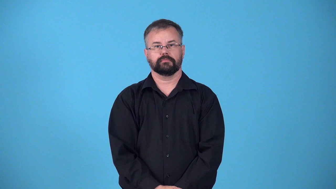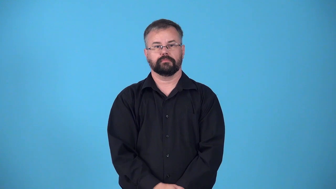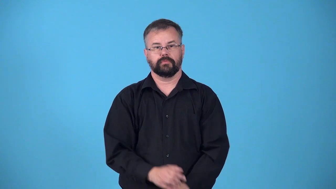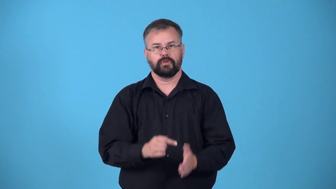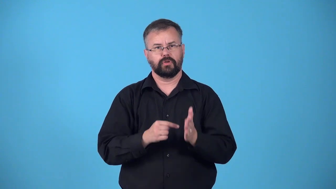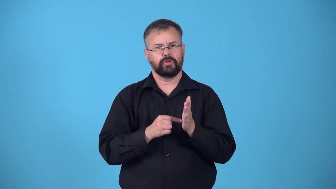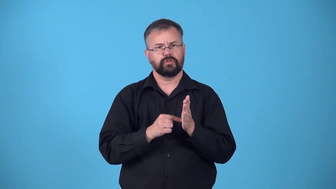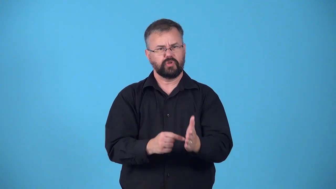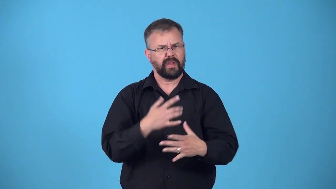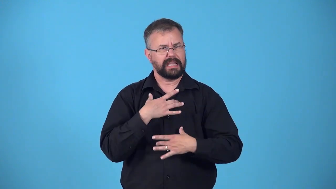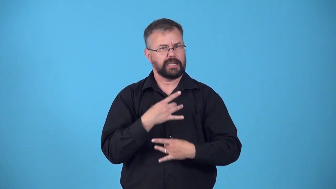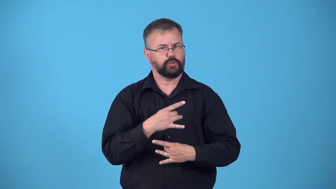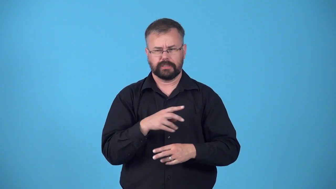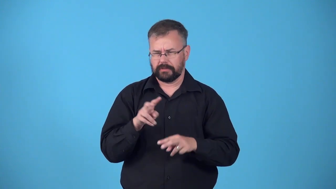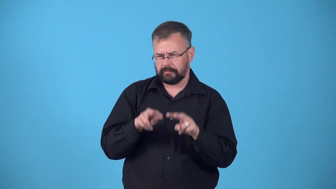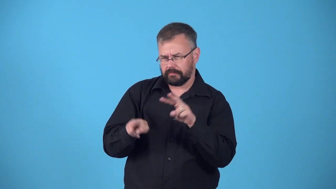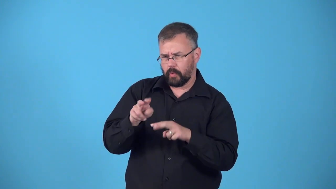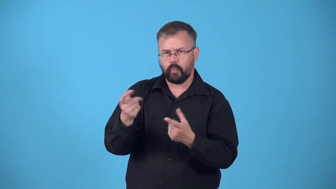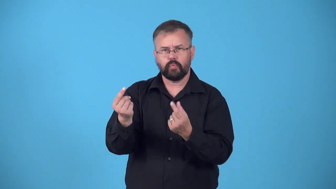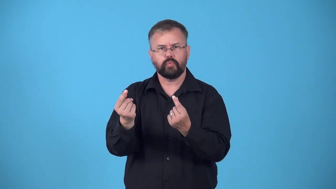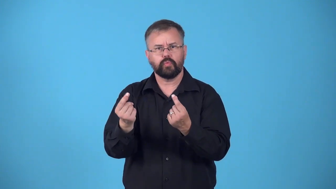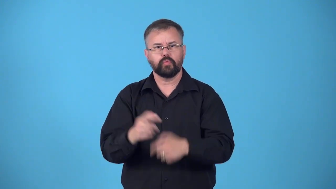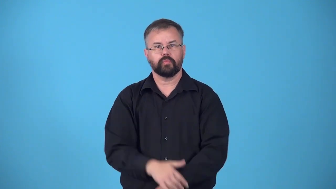follow